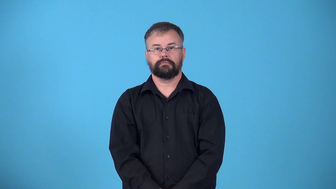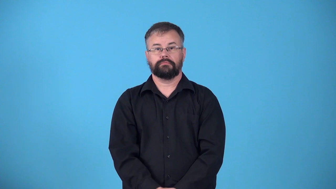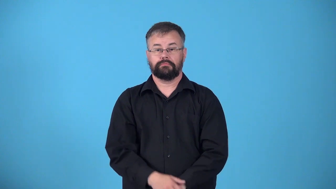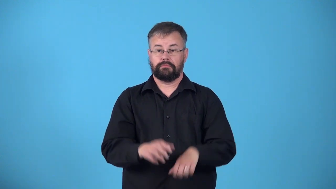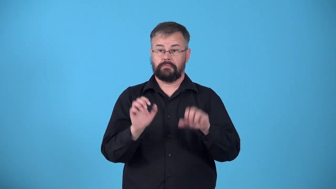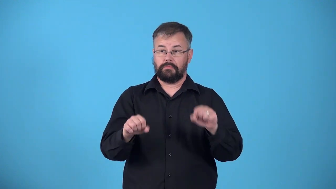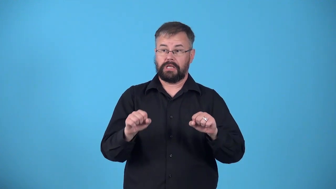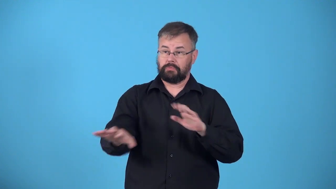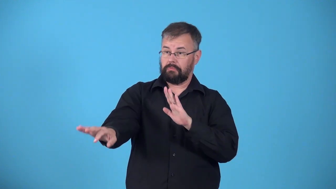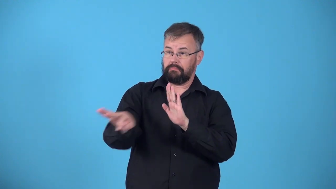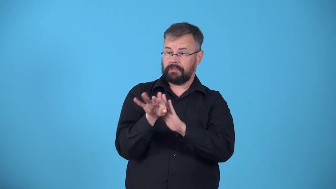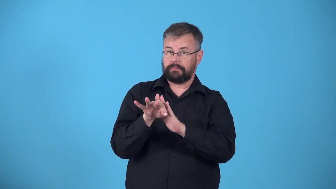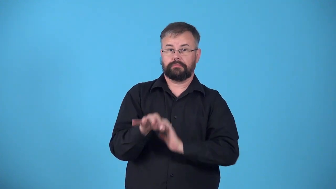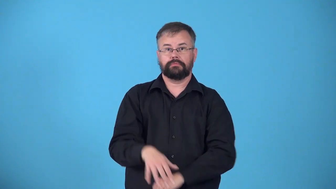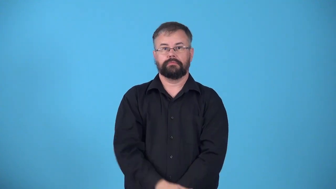in line for